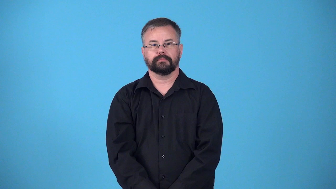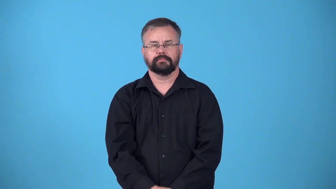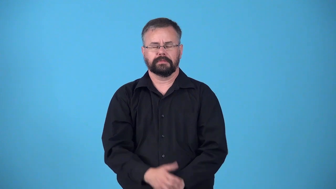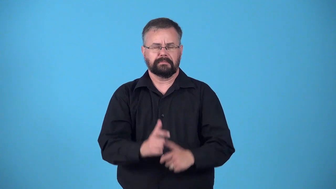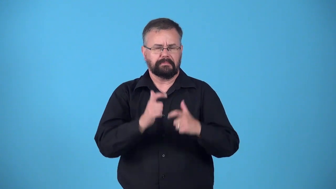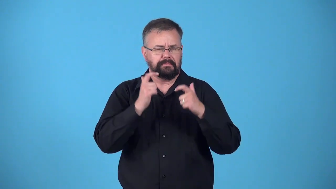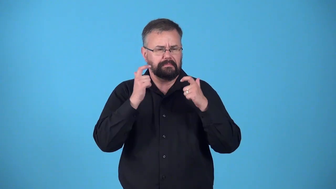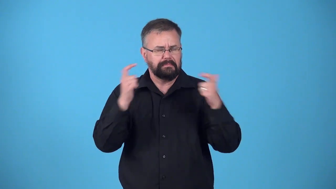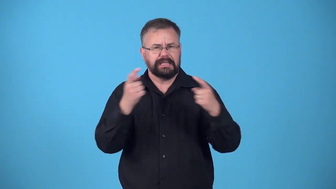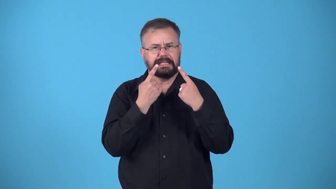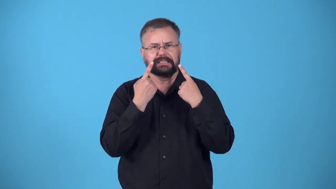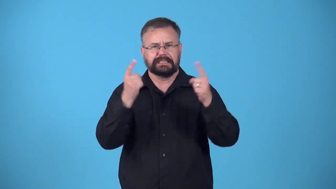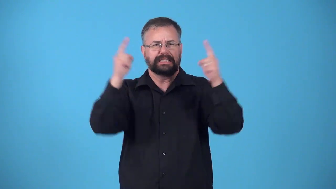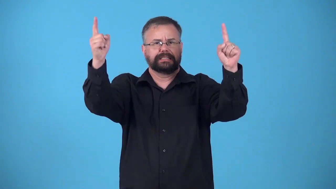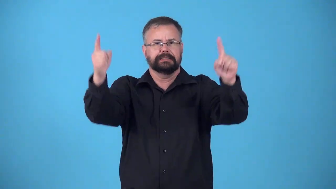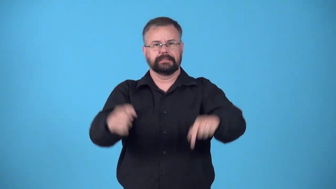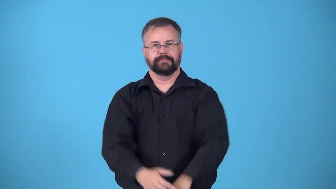eclat